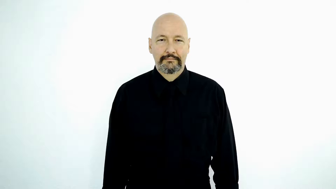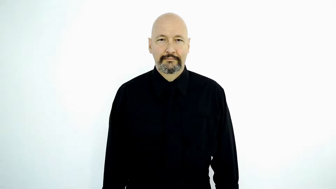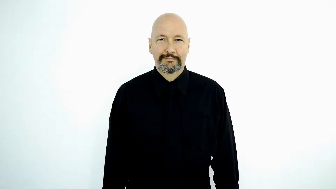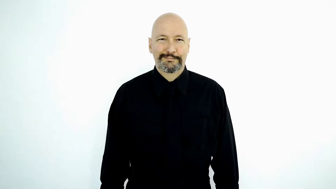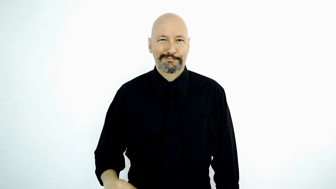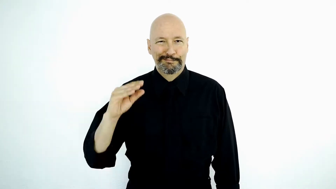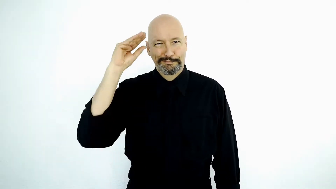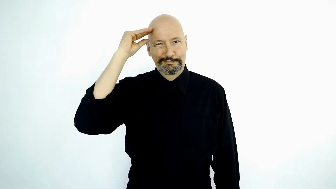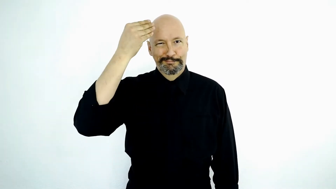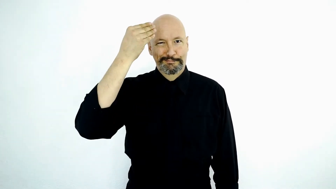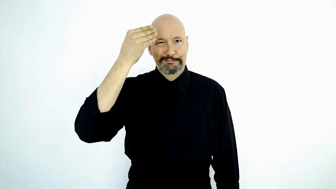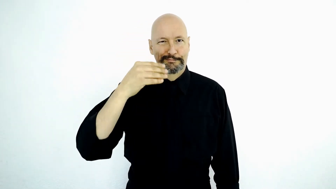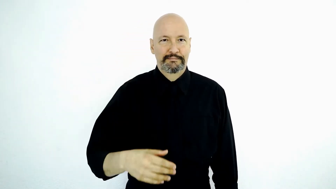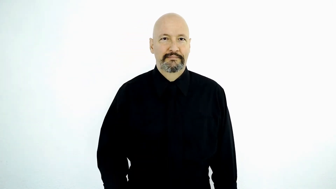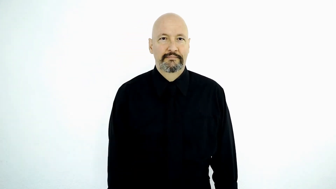MORONIC-[version-2]